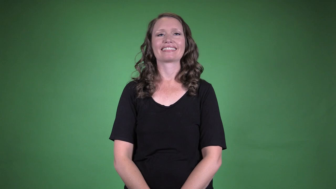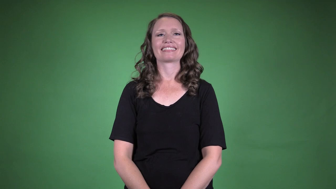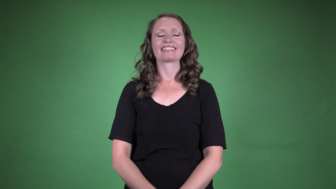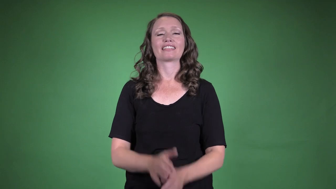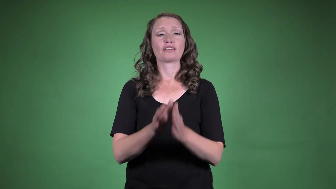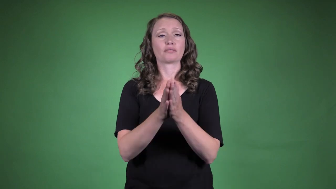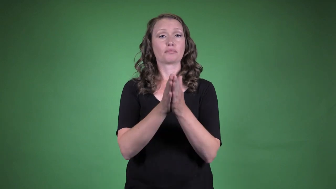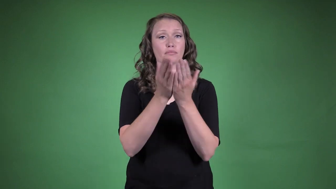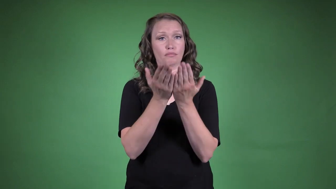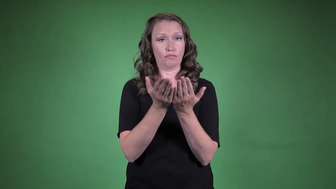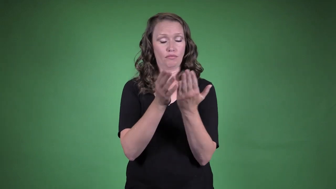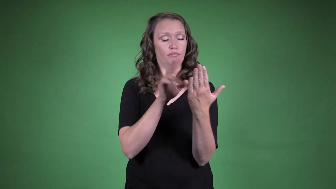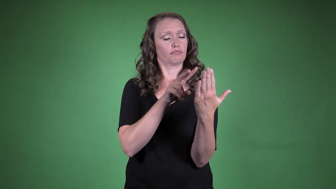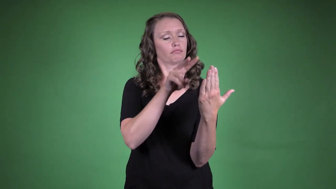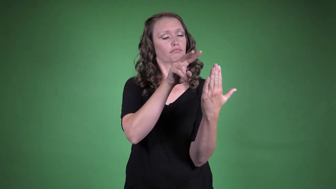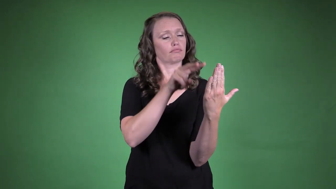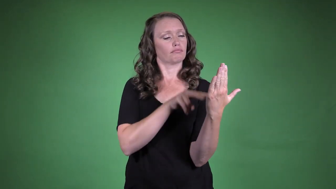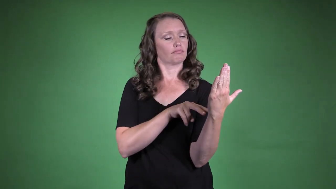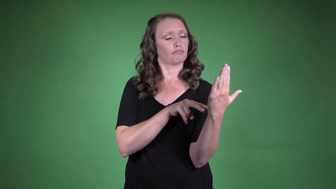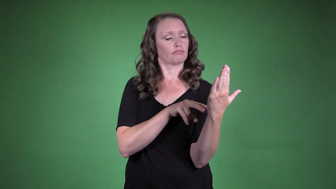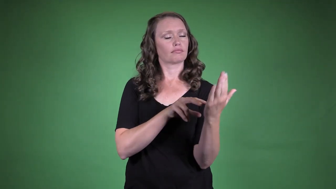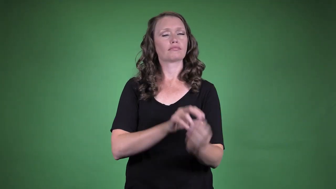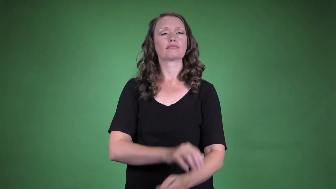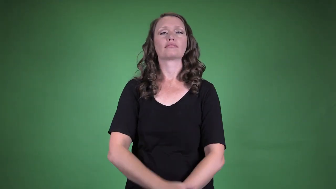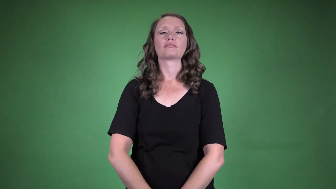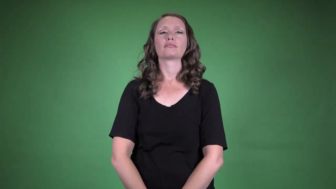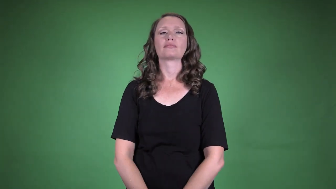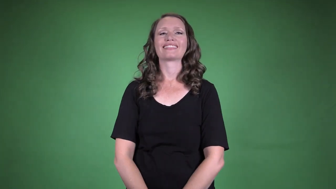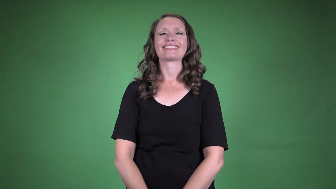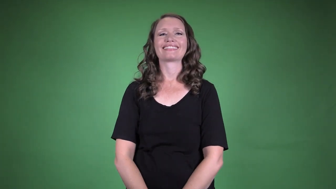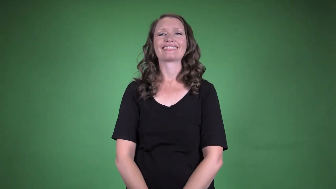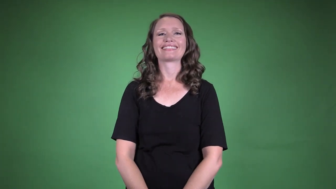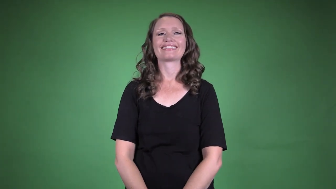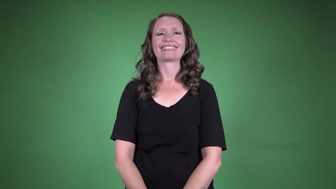read book